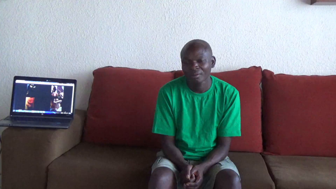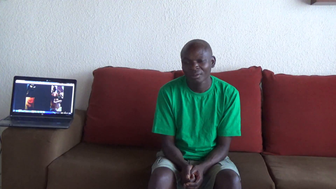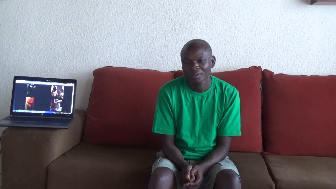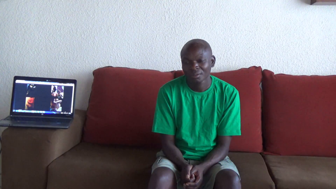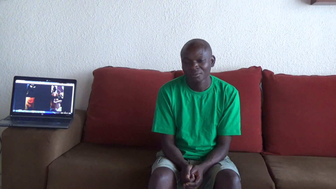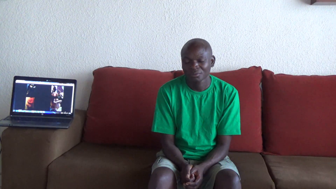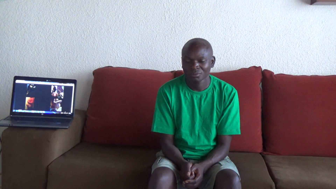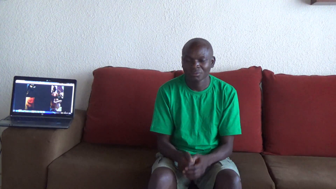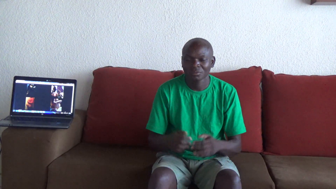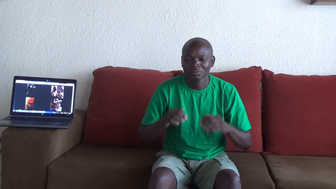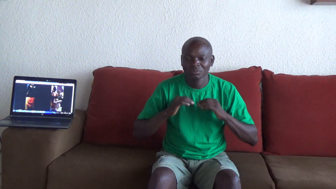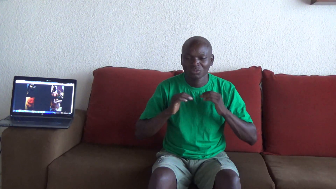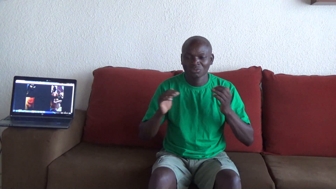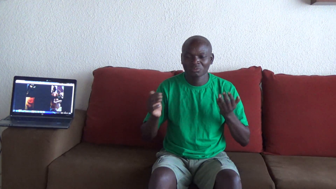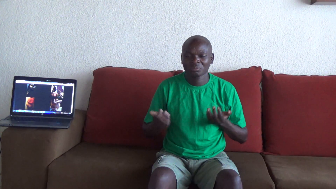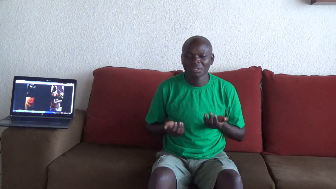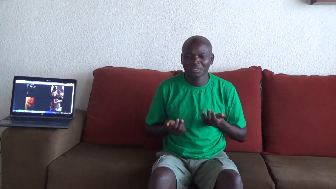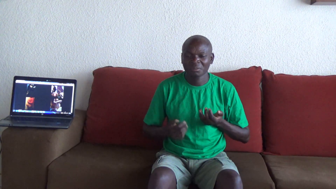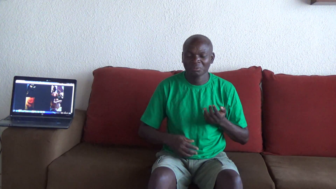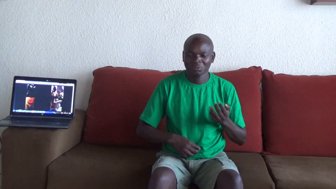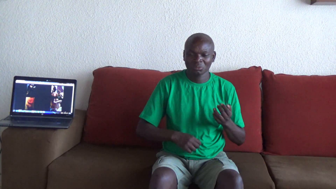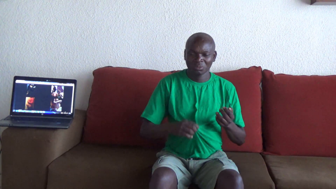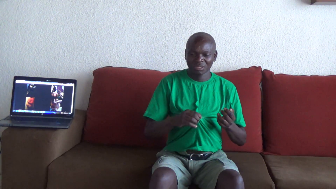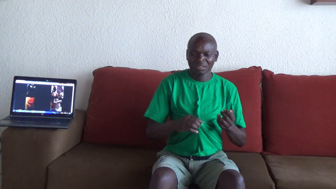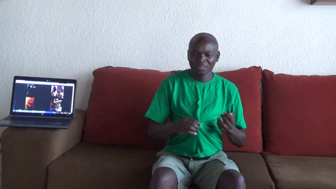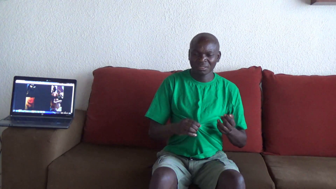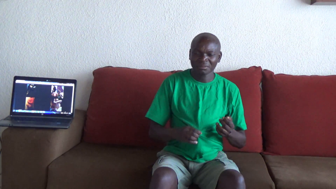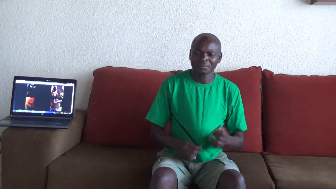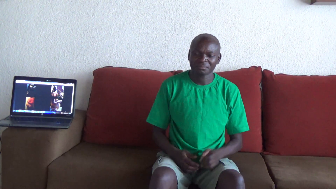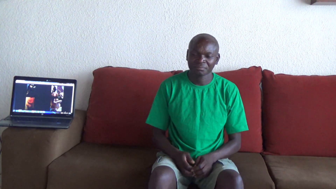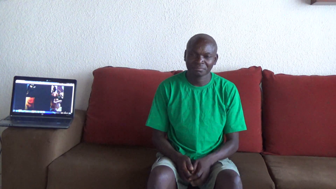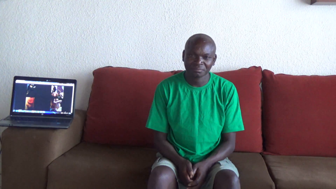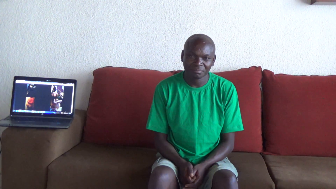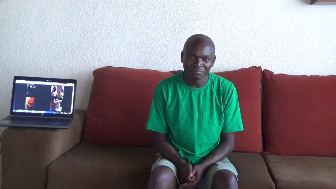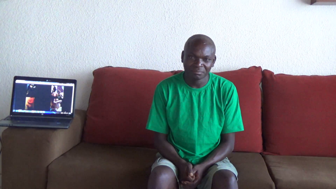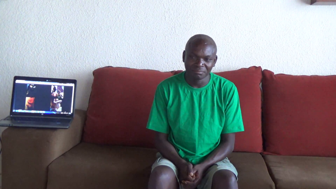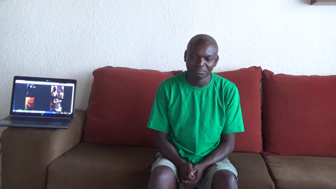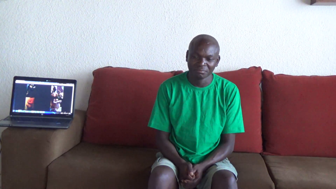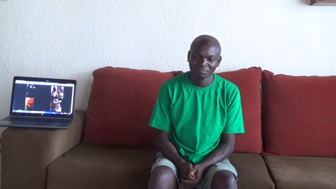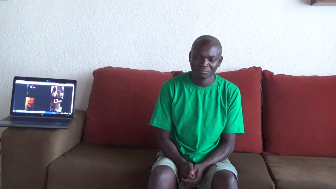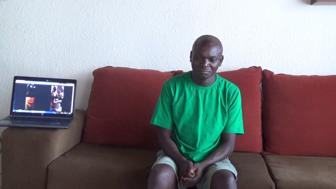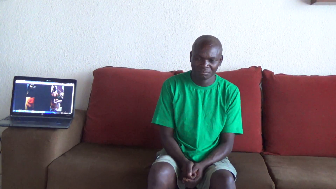pregnant